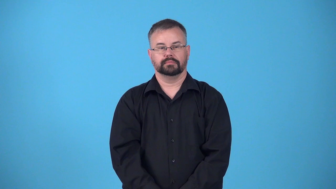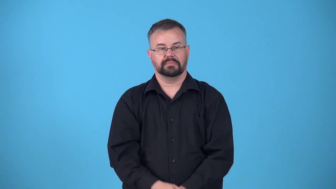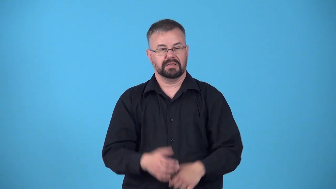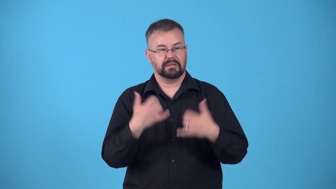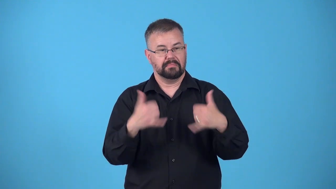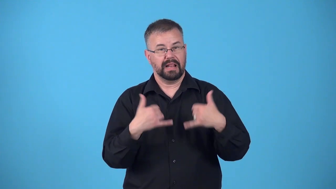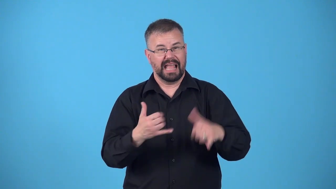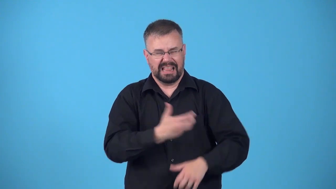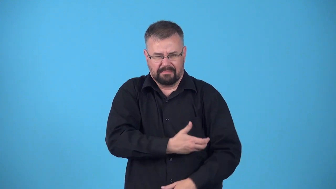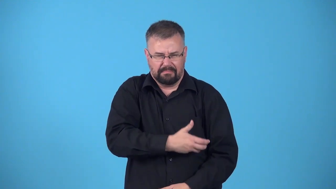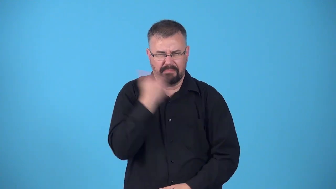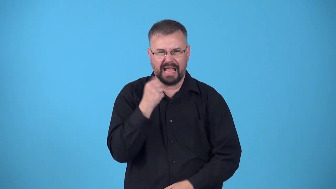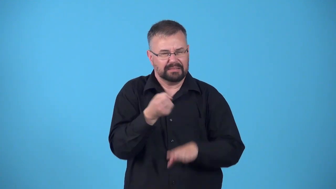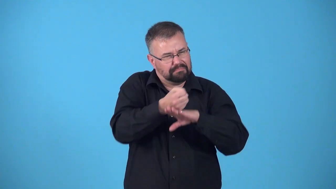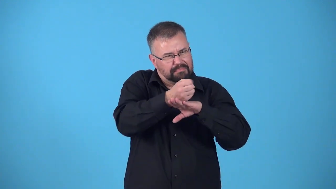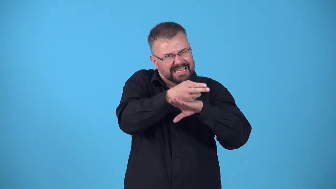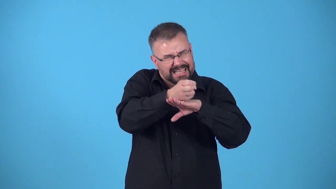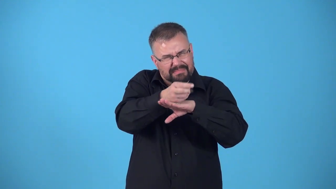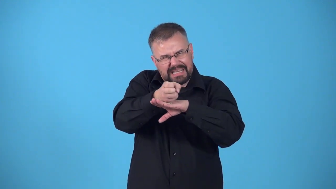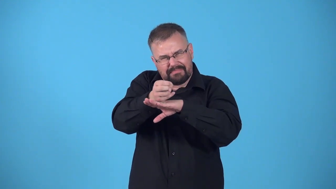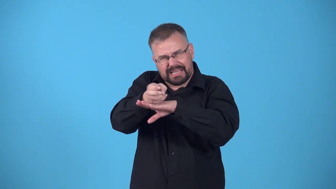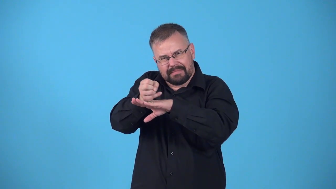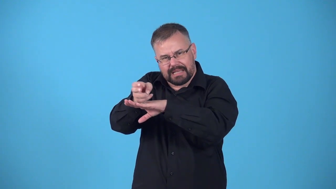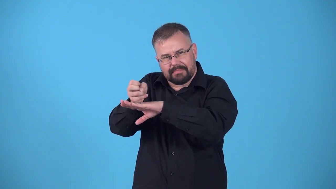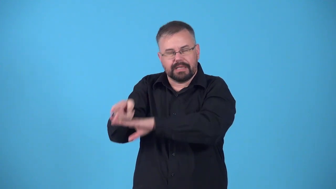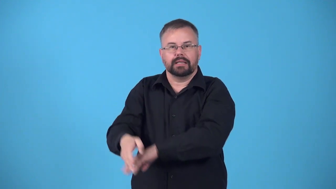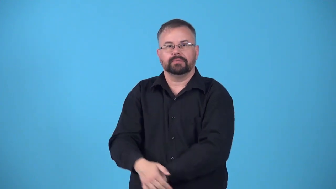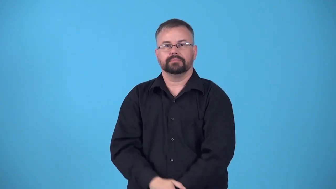tear up